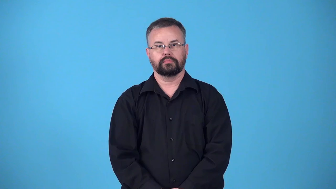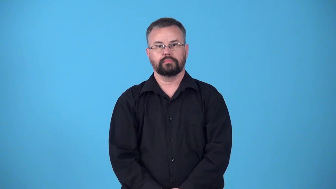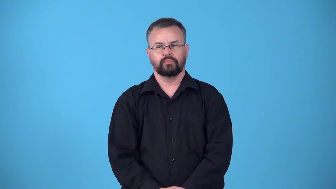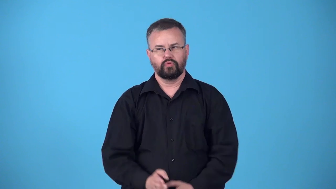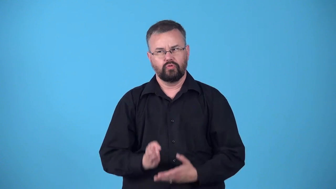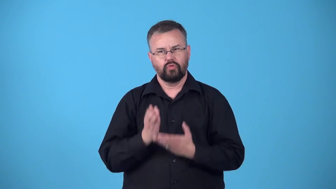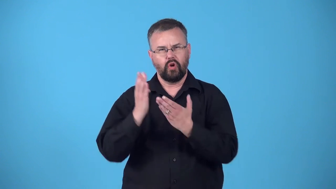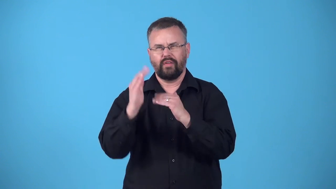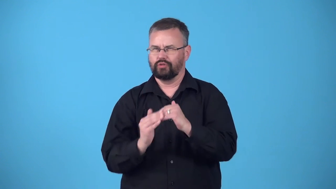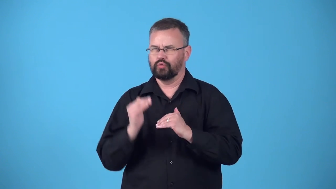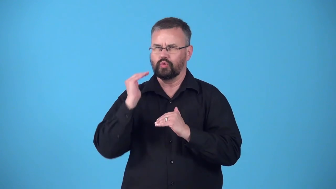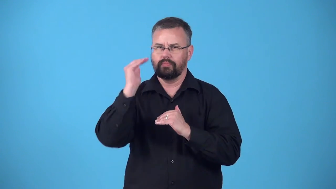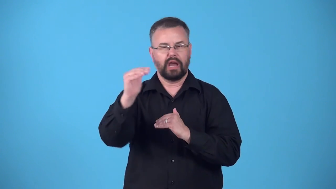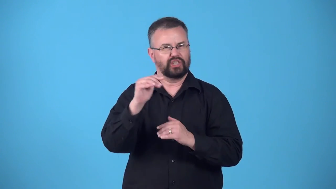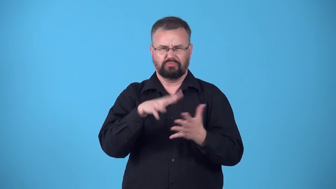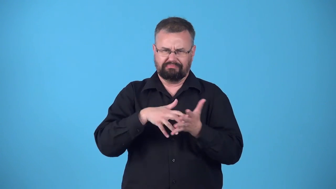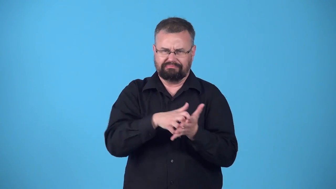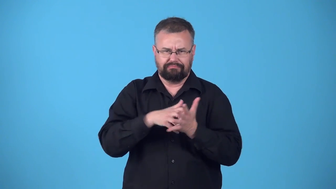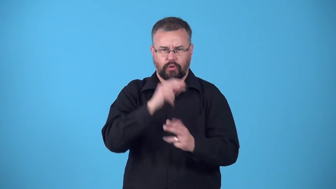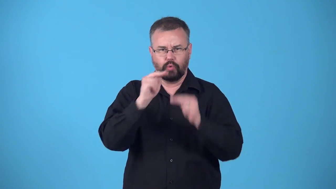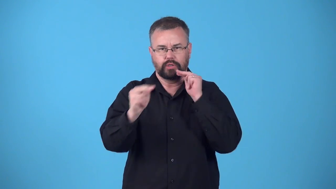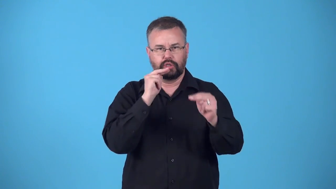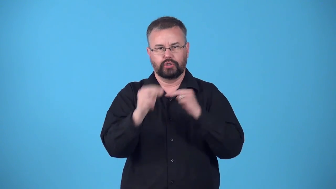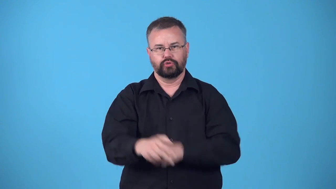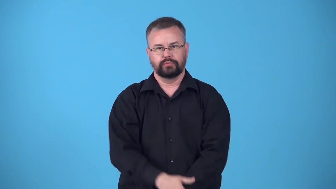give away the store